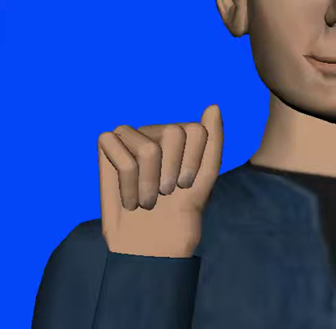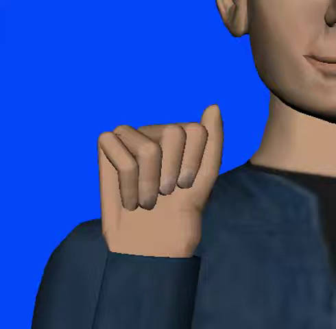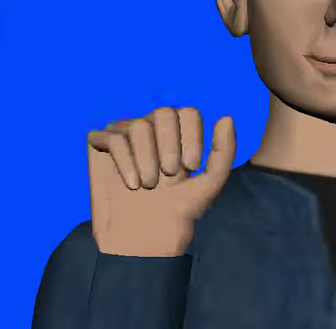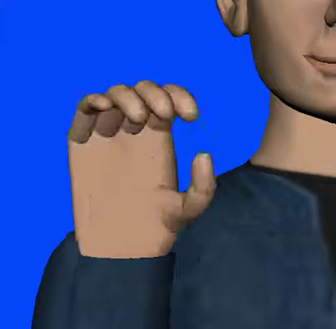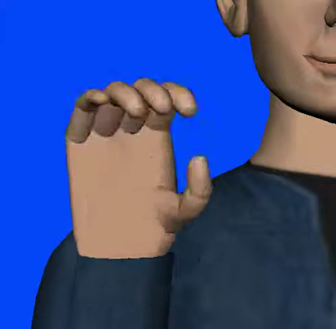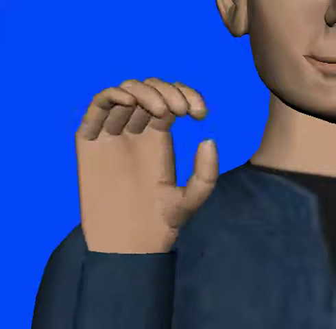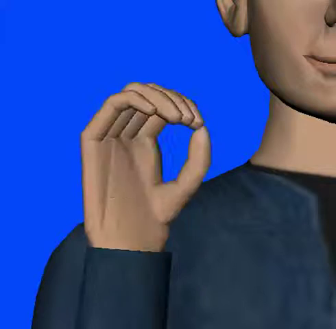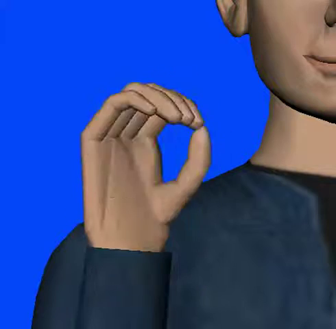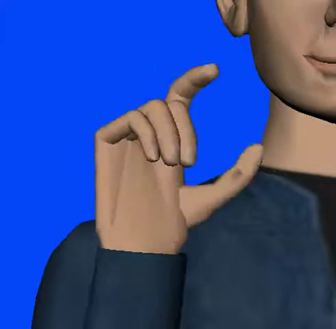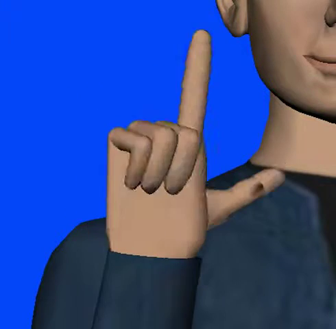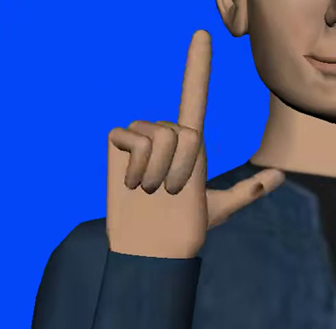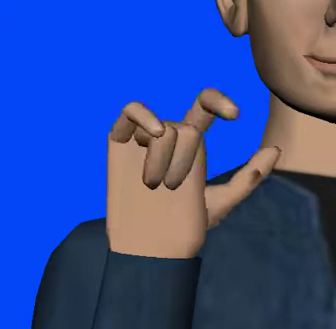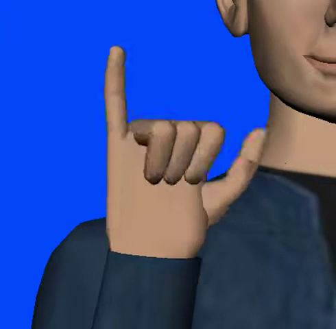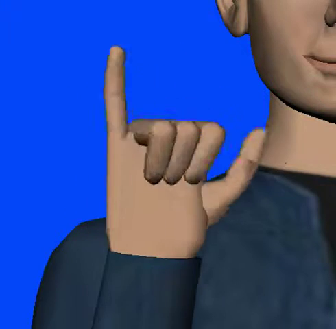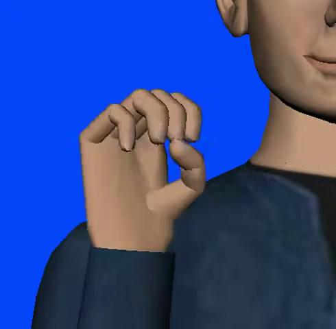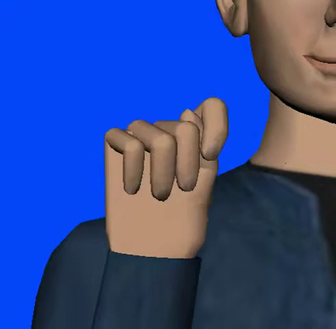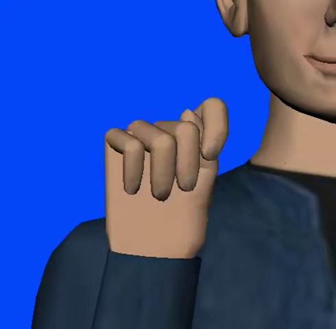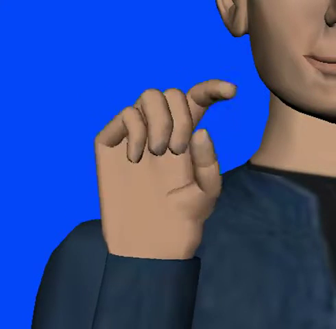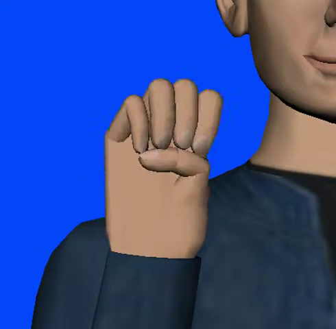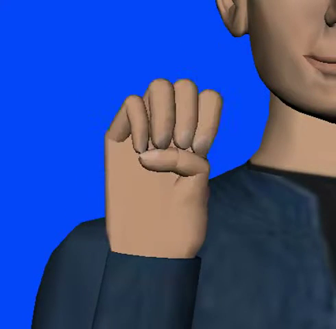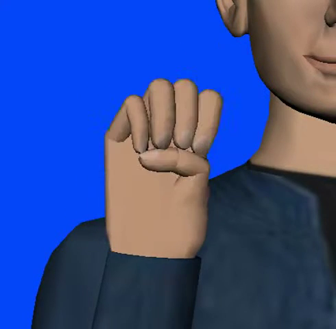acolyte,server